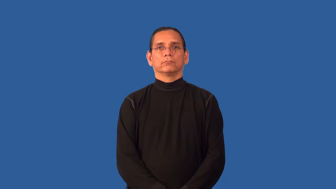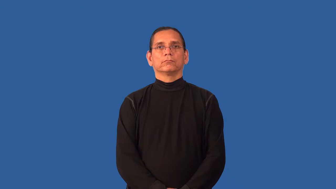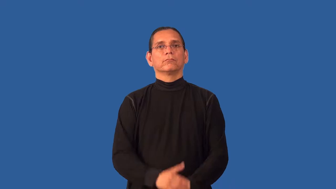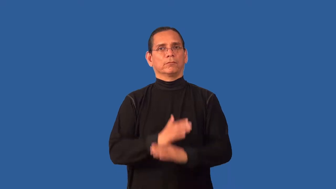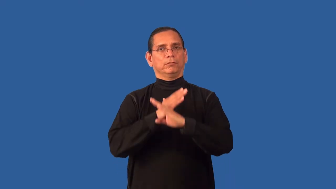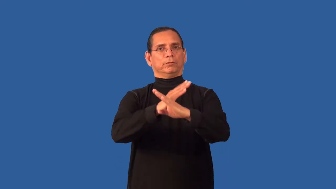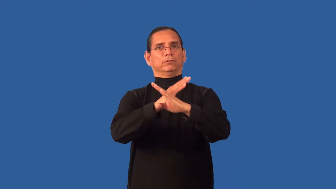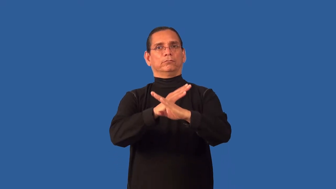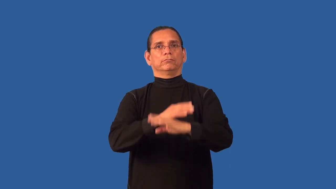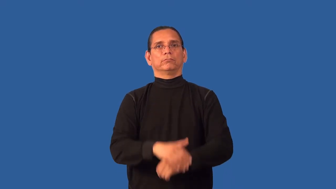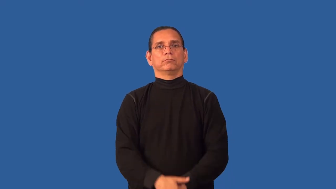blockade,barrier